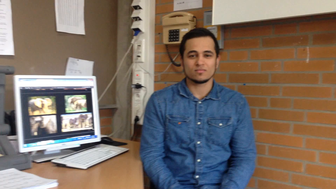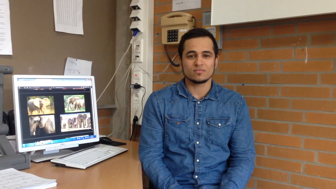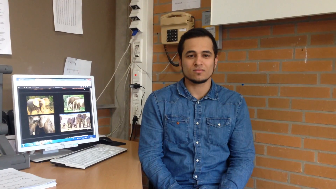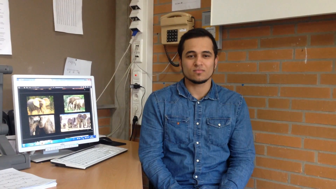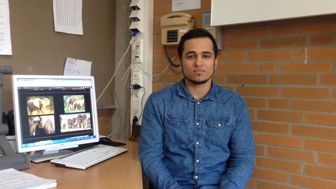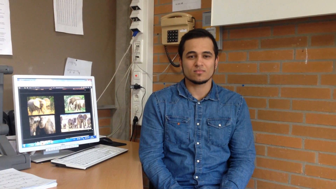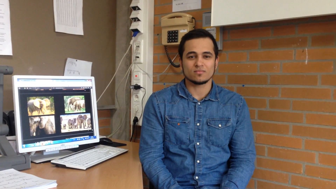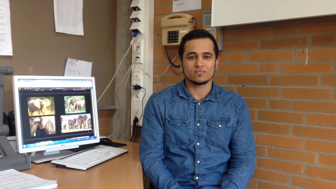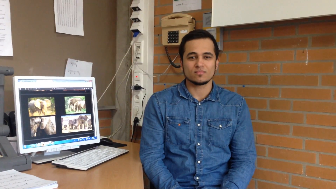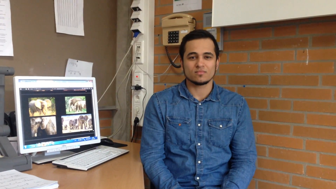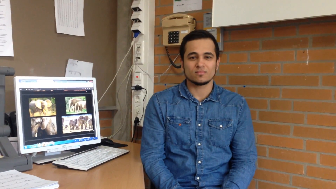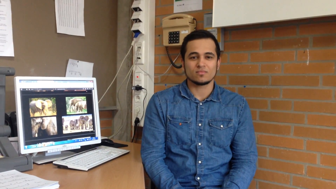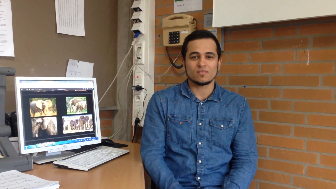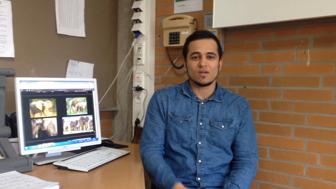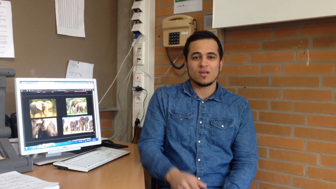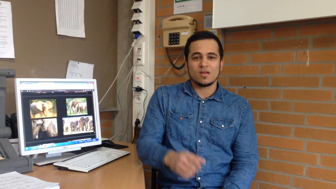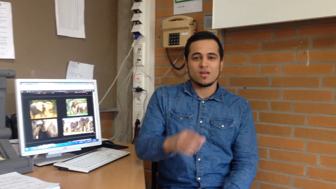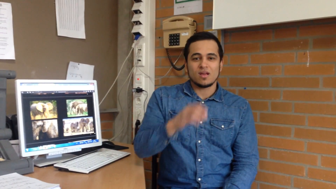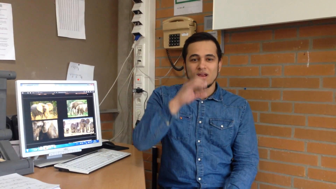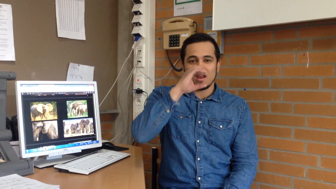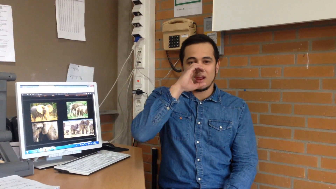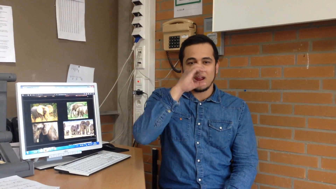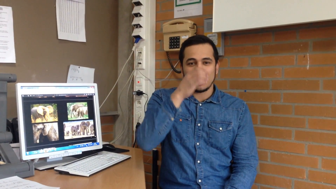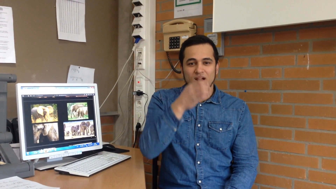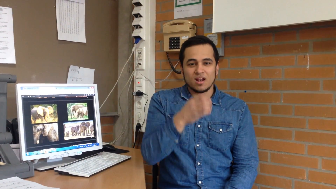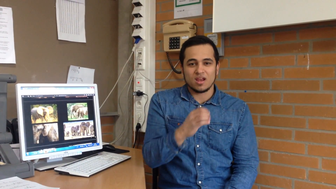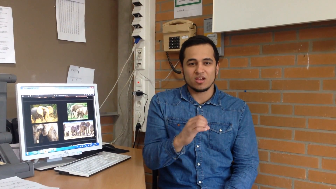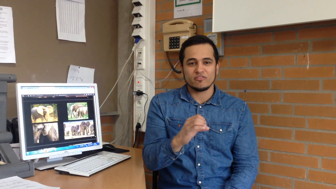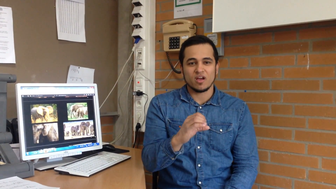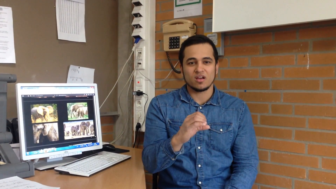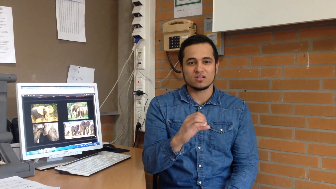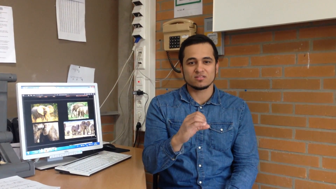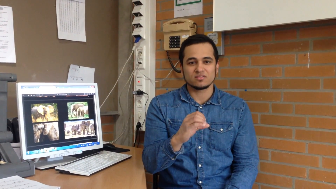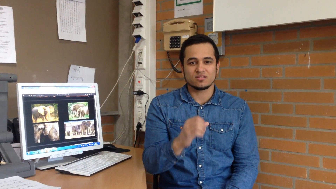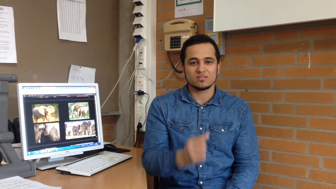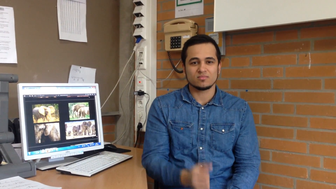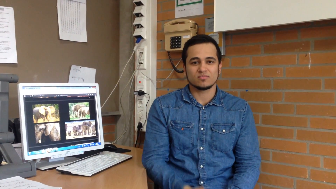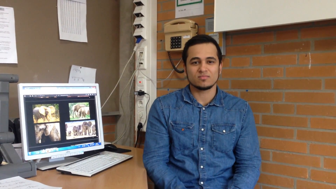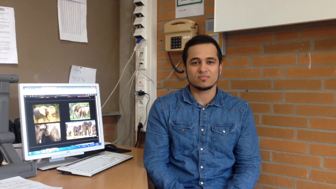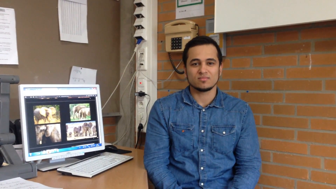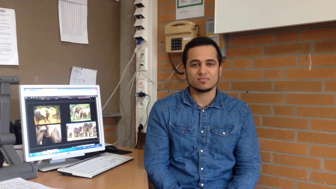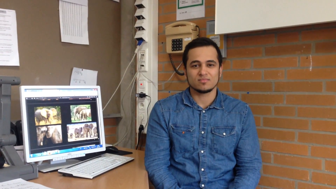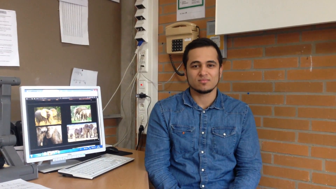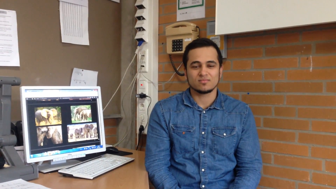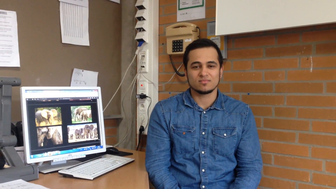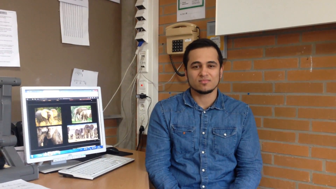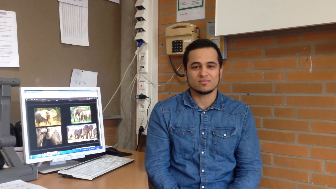elephant